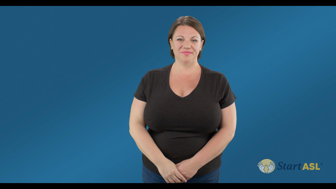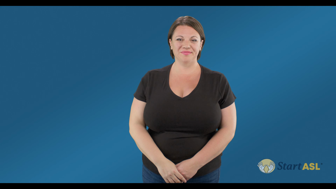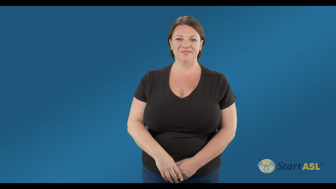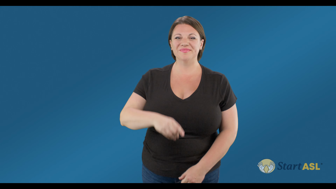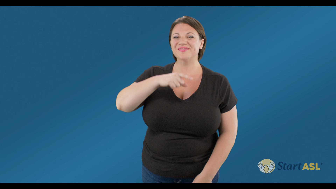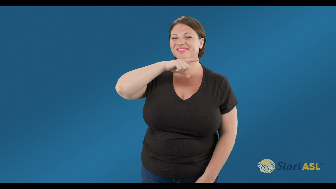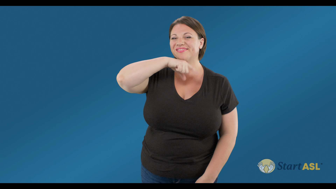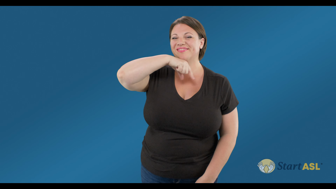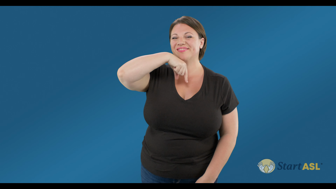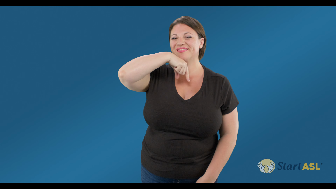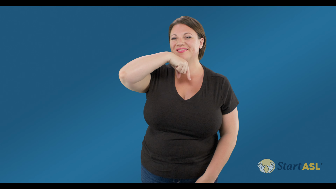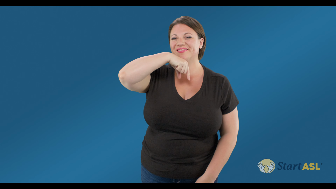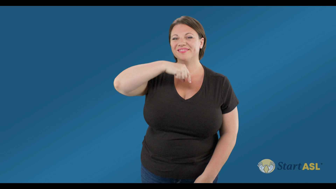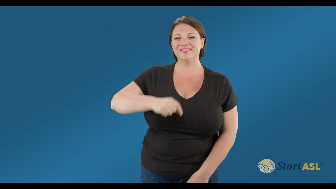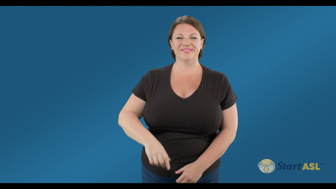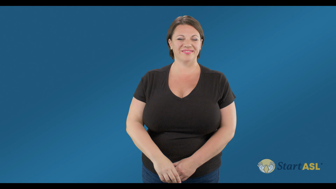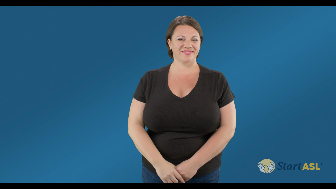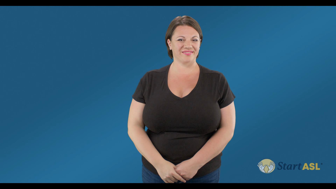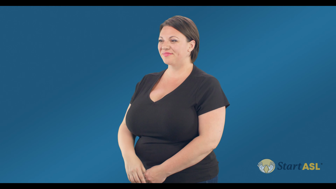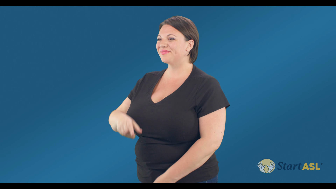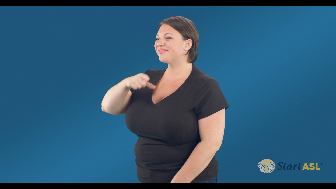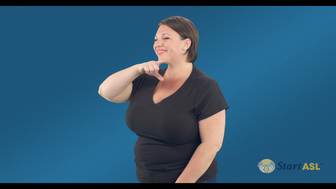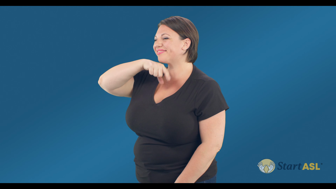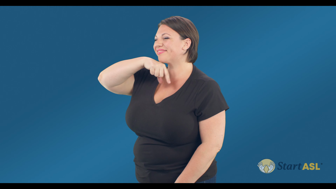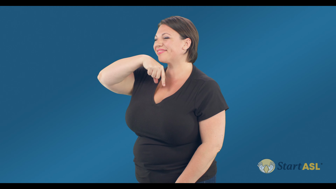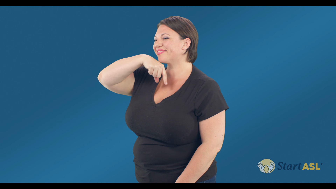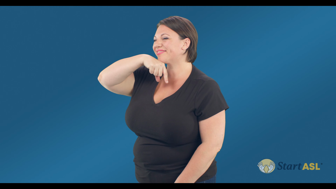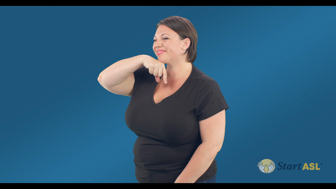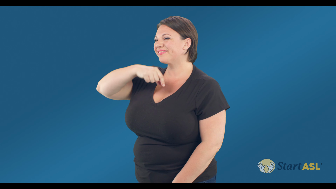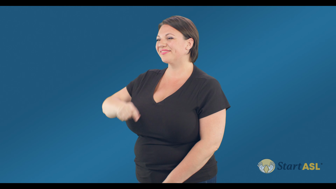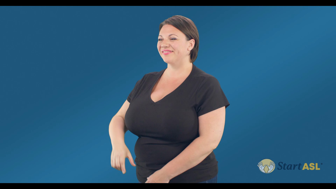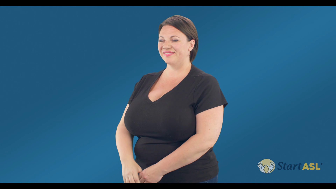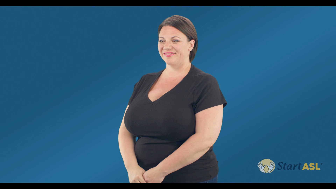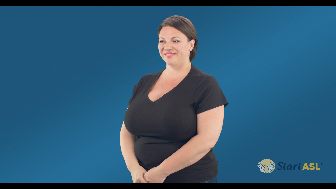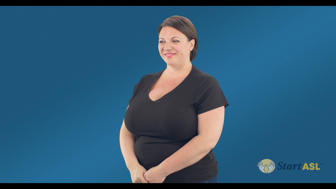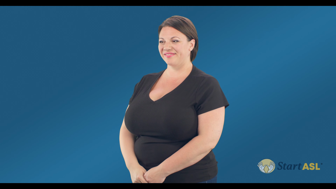turkey